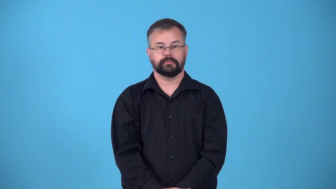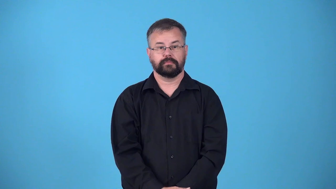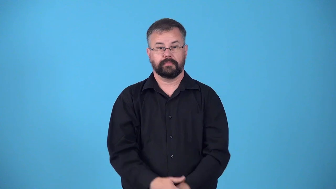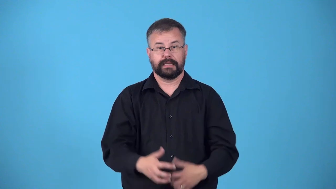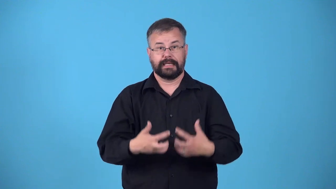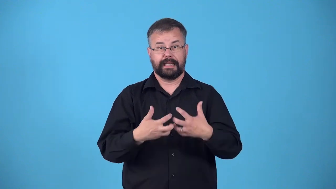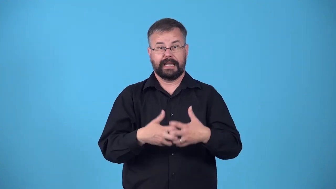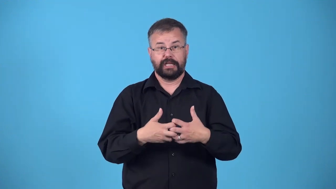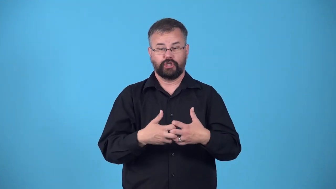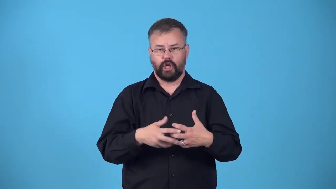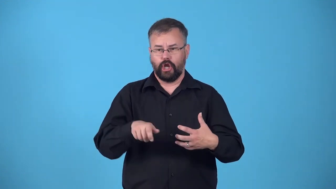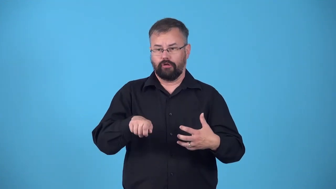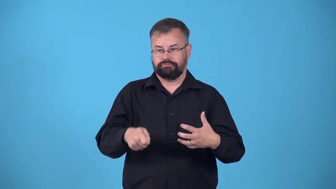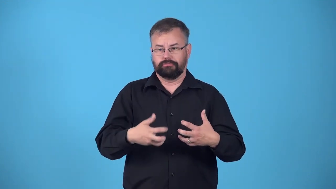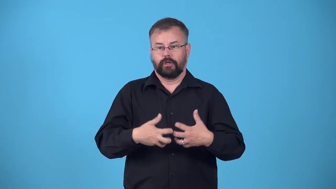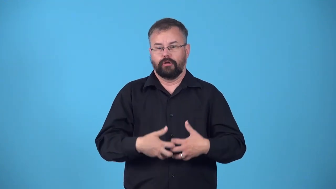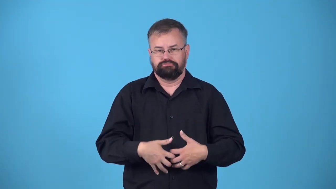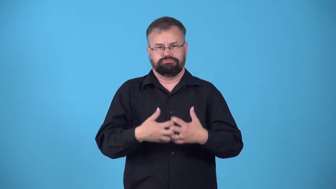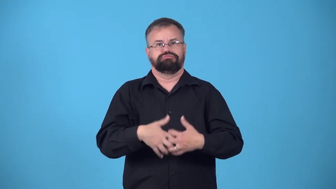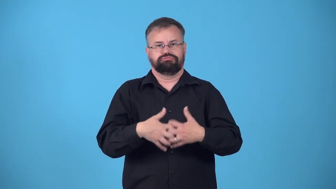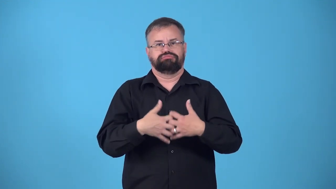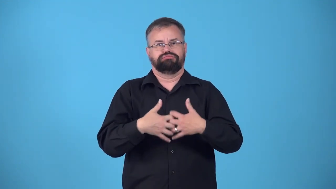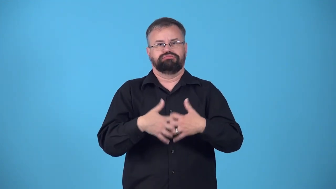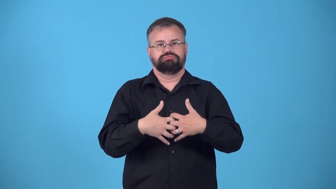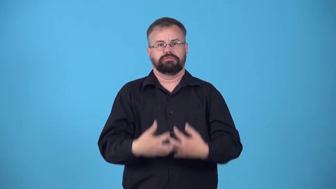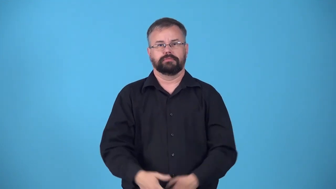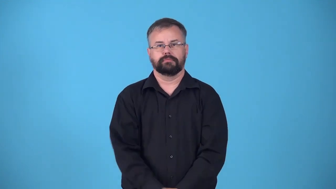fire,ignition,fire up